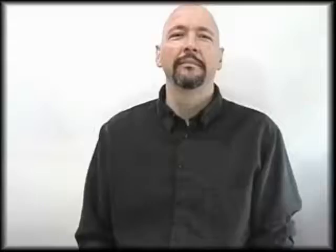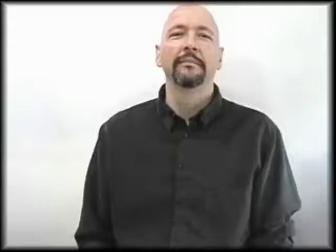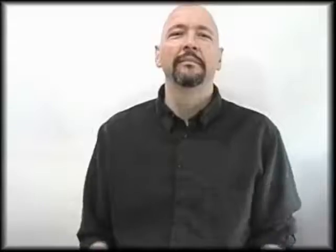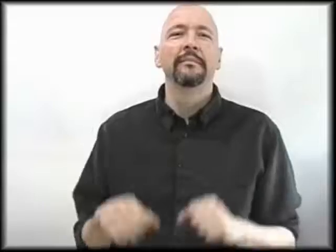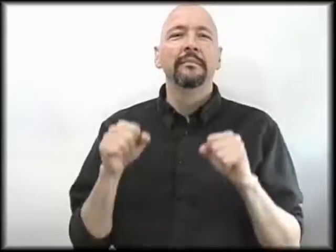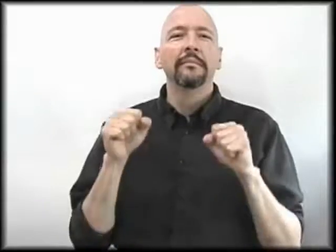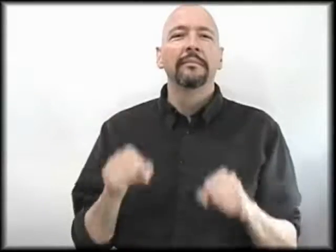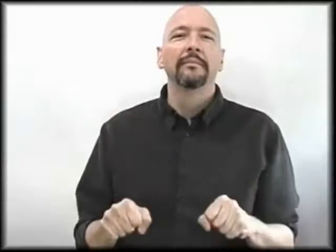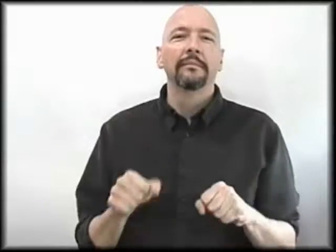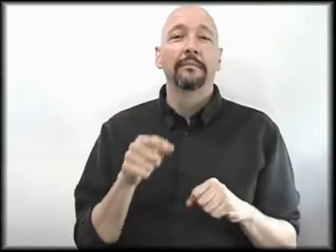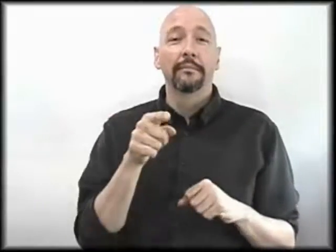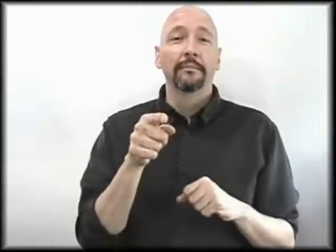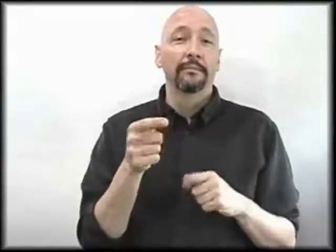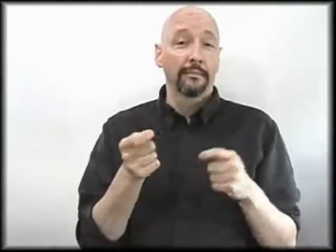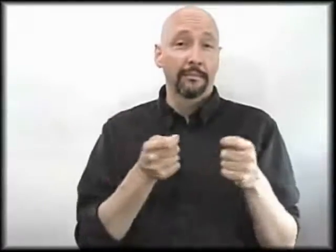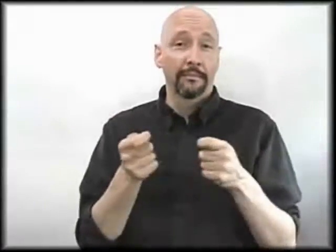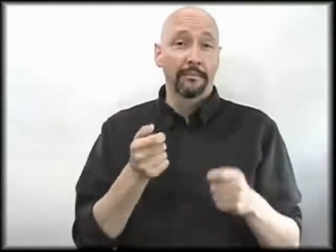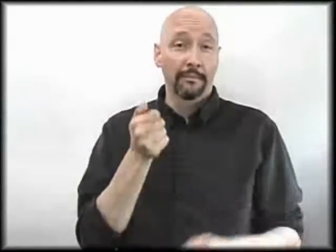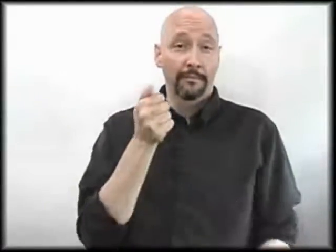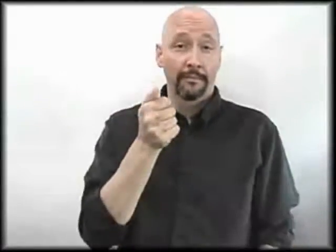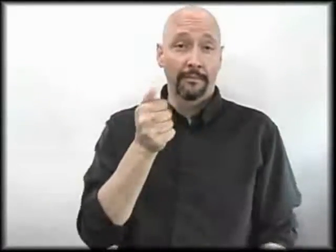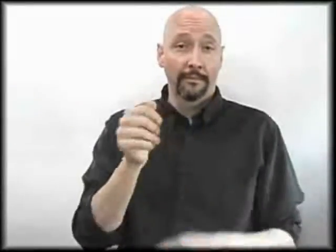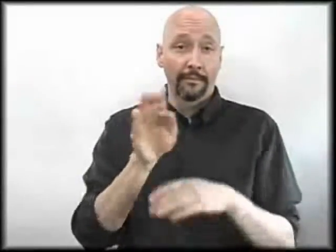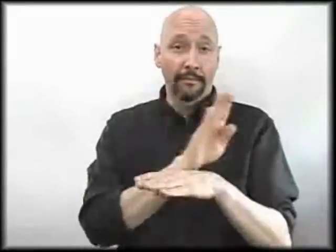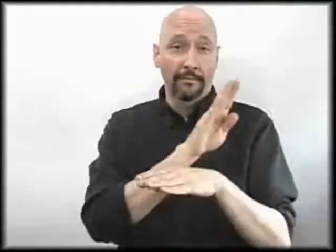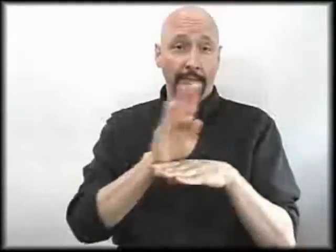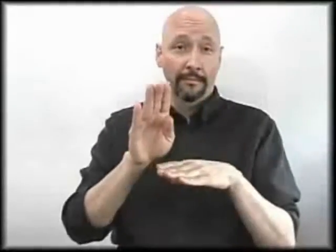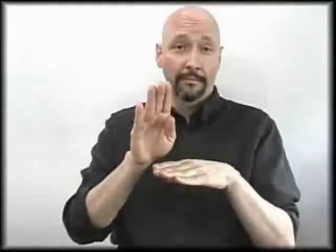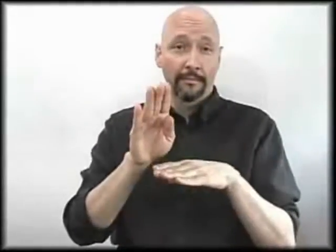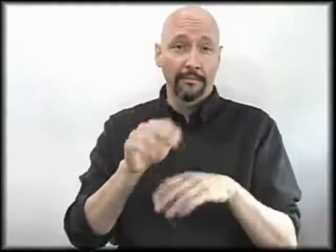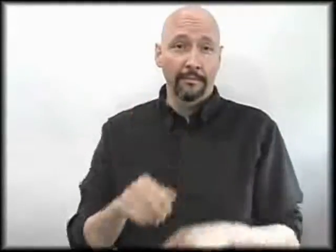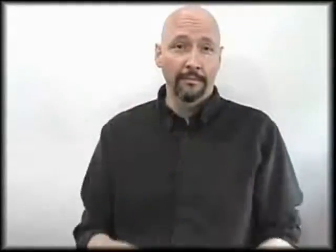CAN YOU MANAGE YOUR OWN BUSINESS?